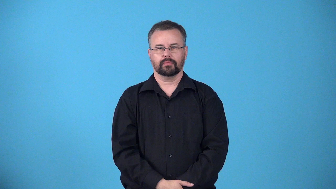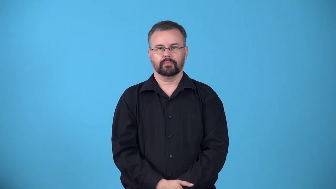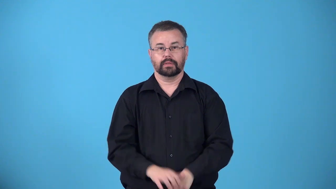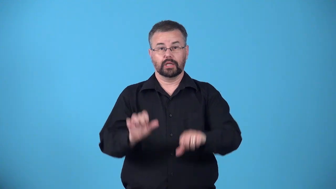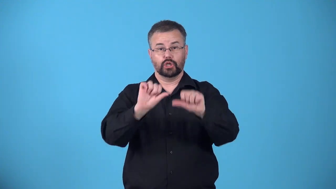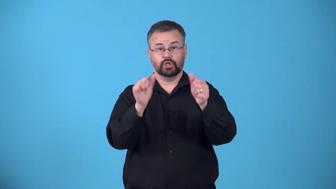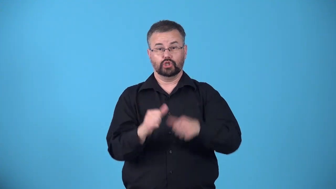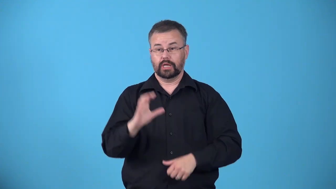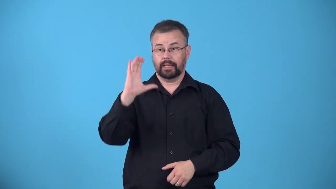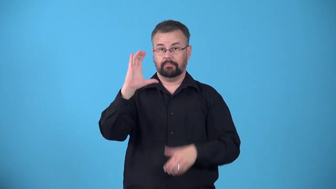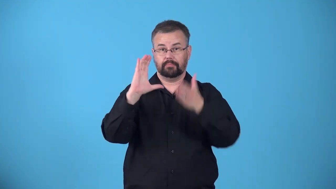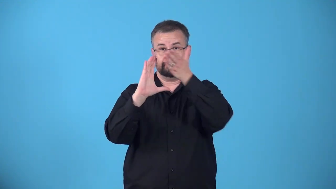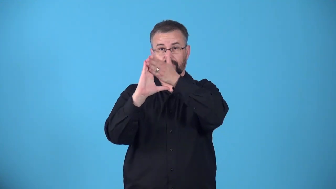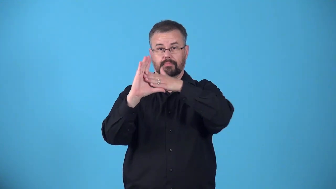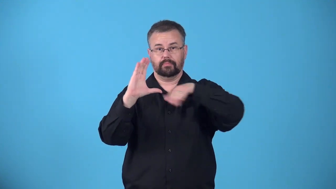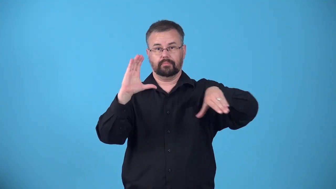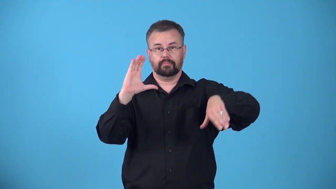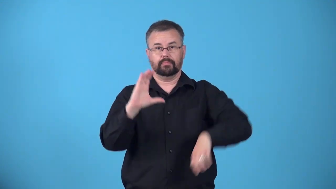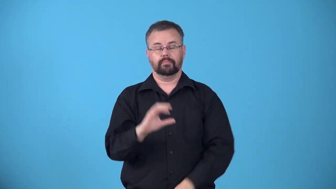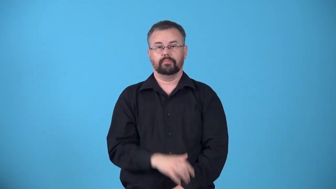semilunar